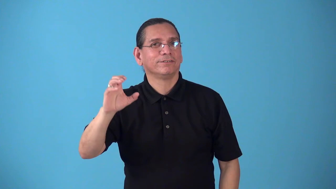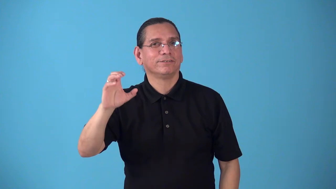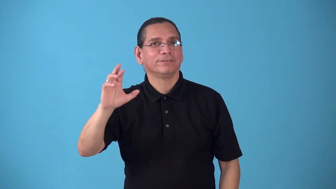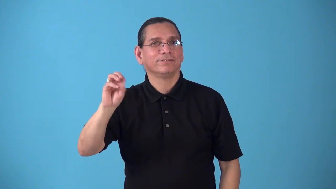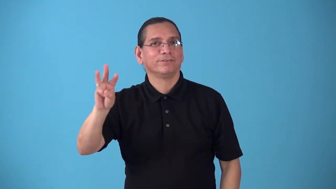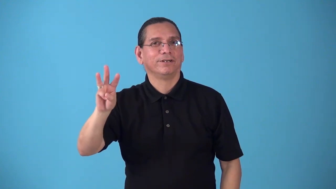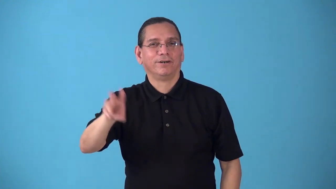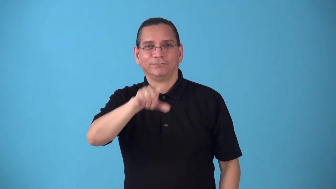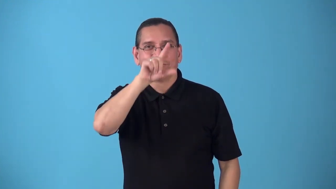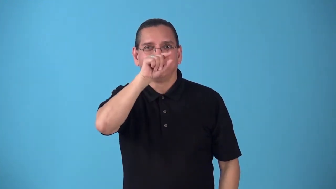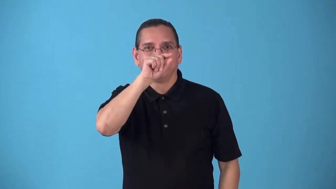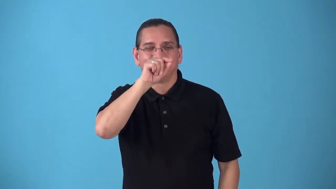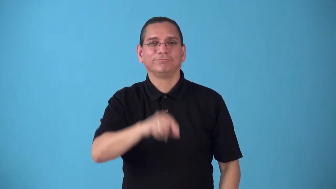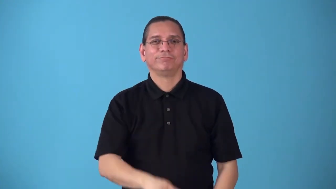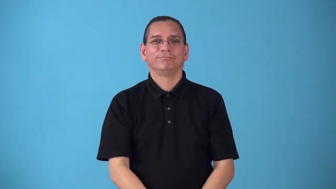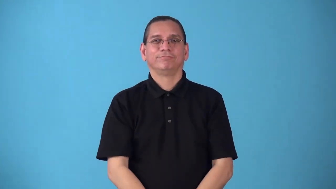crow